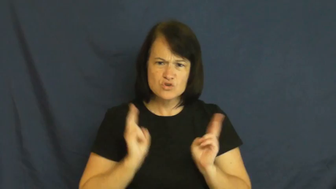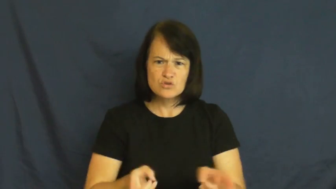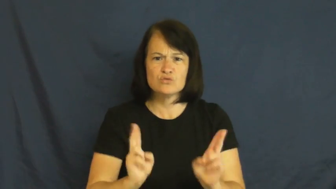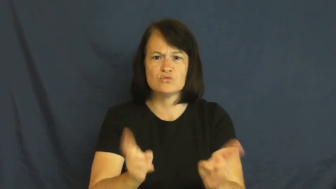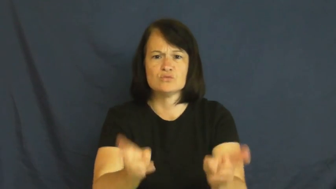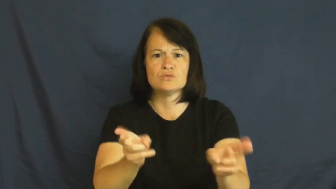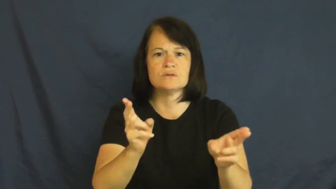rush,race,bustle